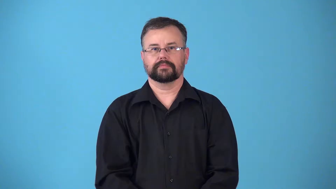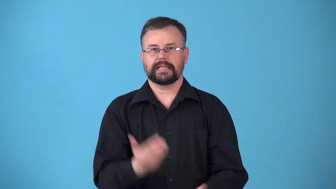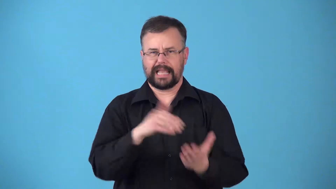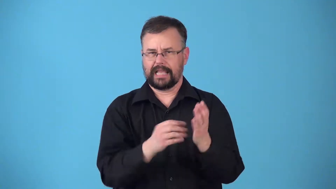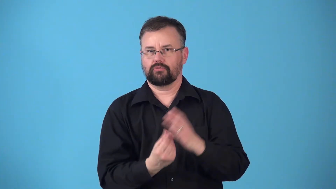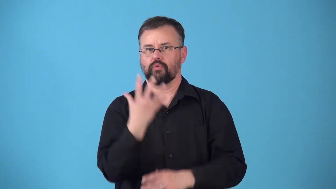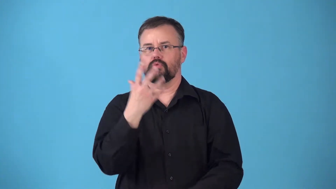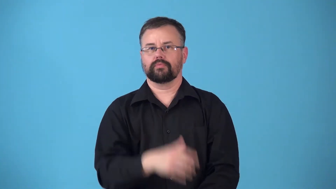reinvigorate-cause to grow again